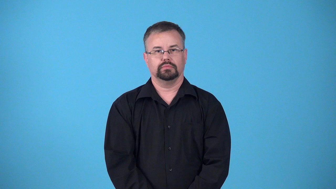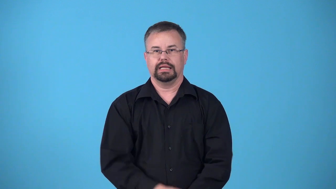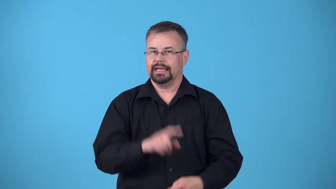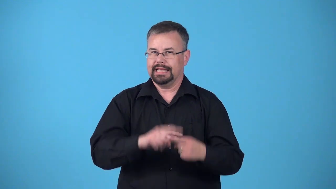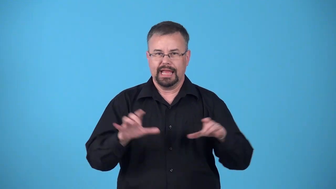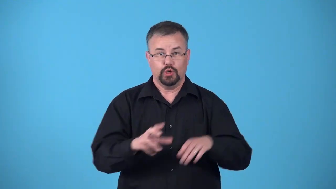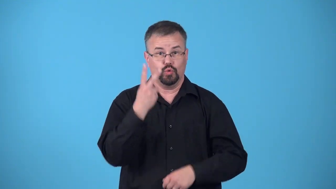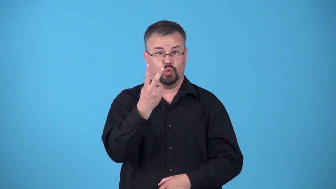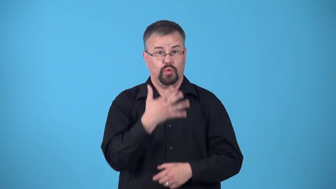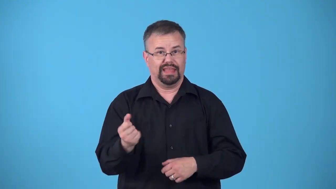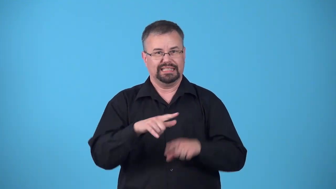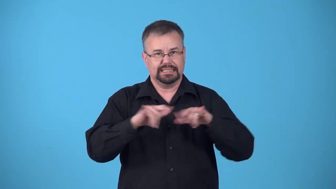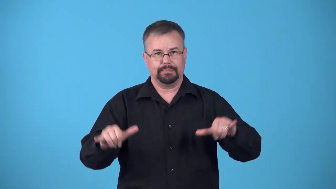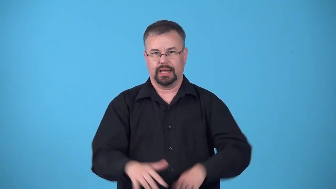if you chase two rabbits, both will escape